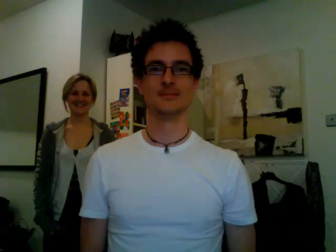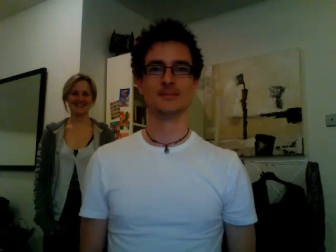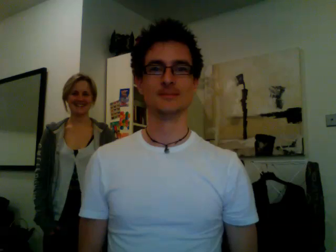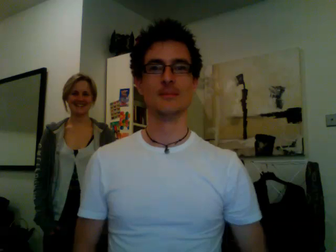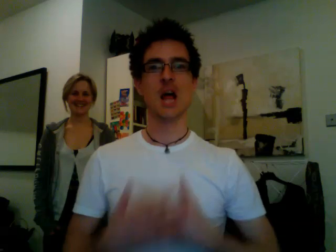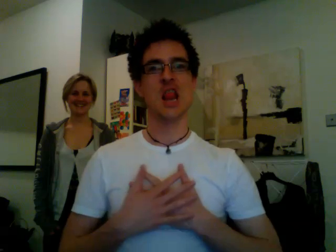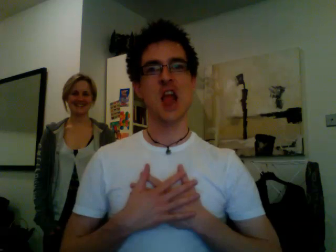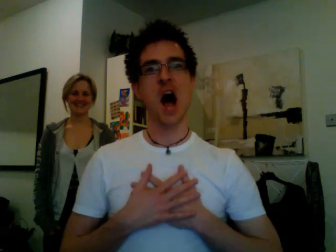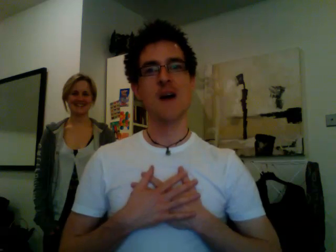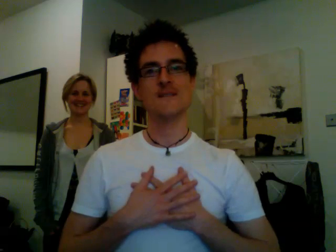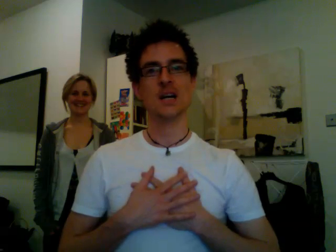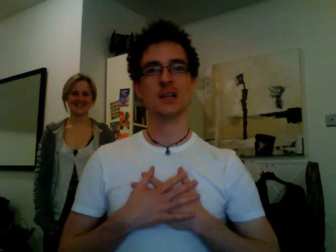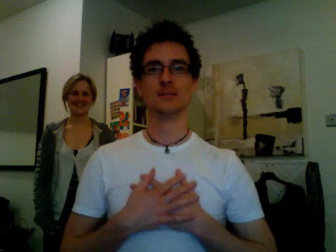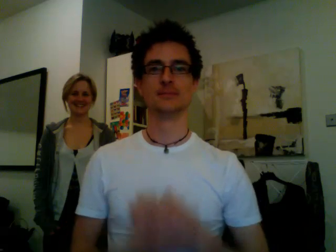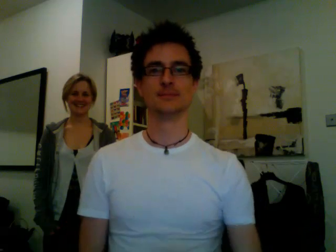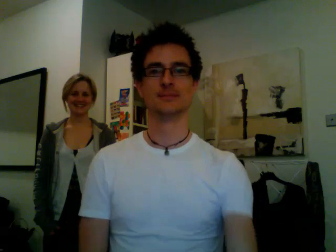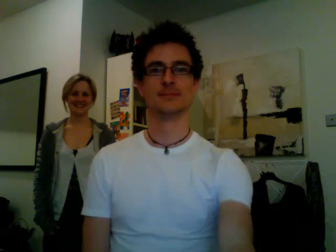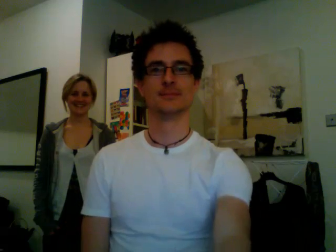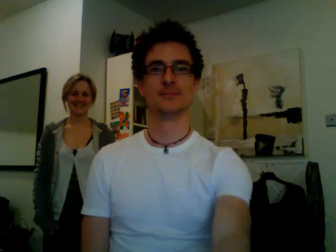love2